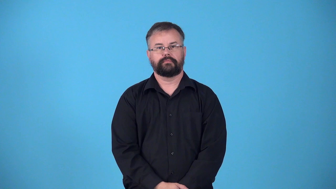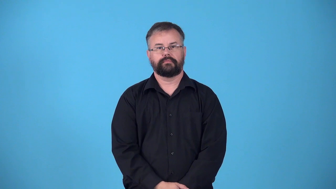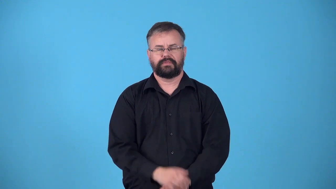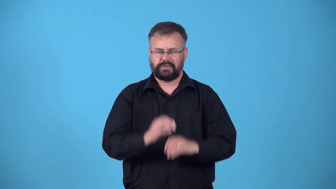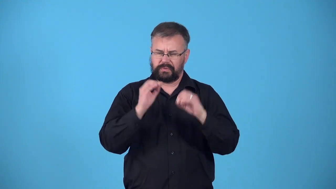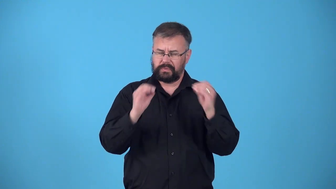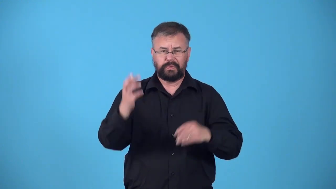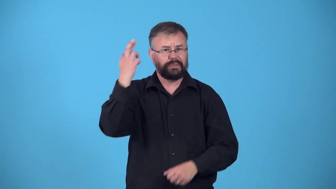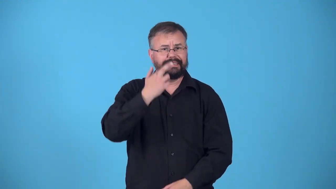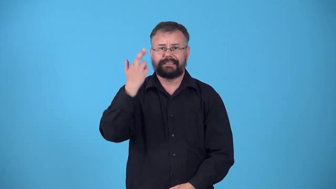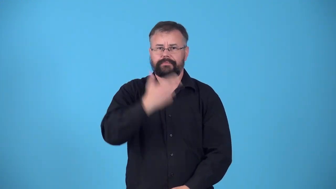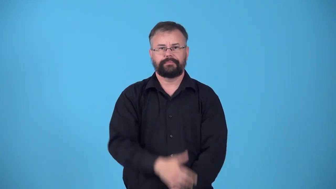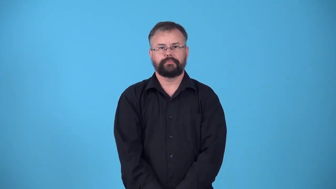pointless